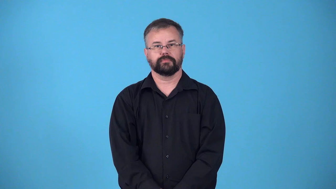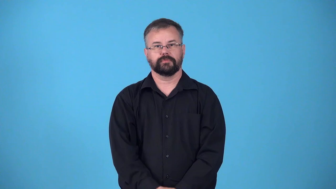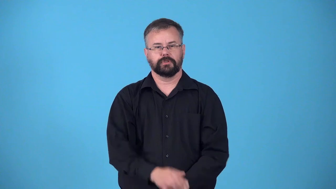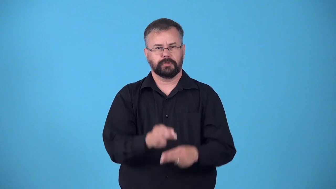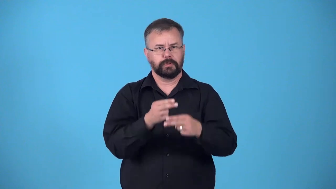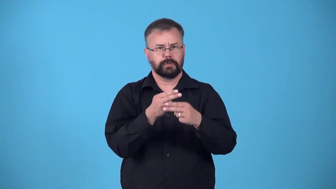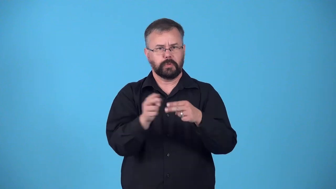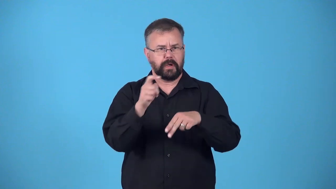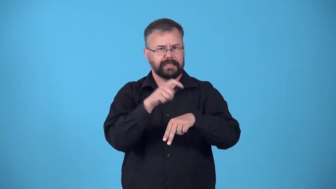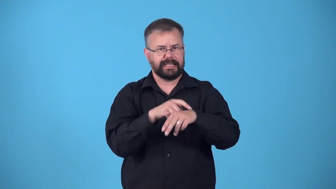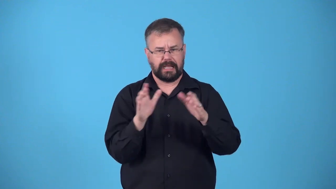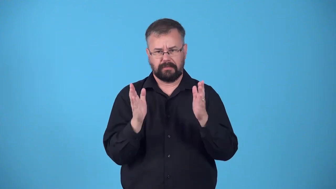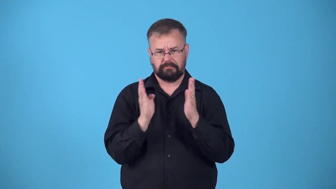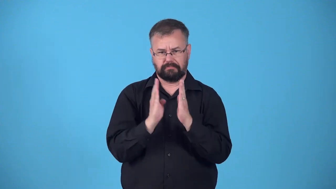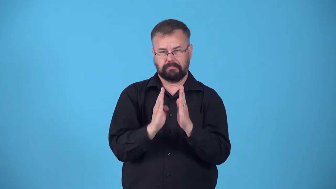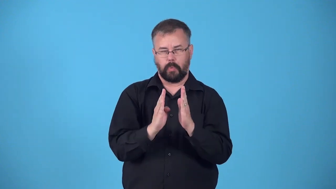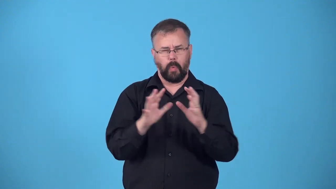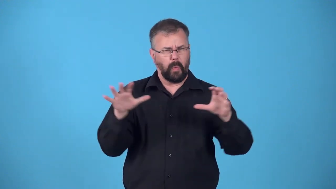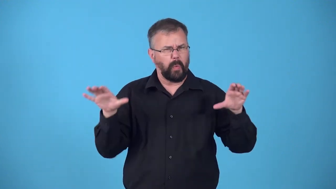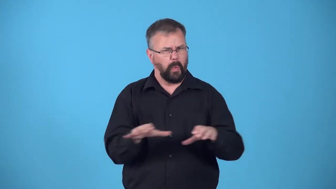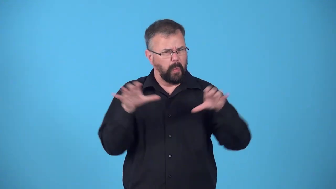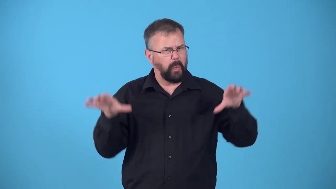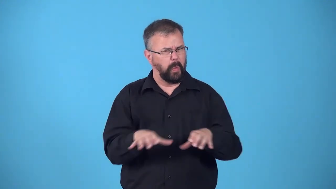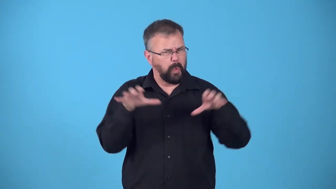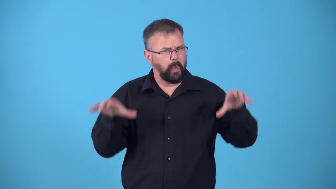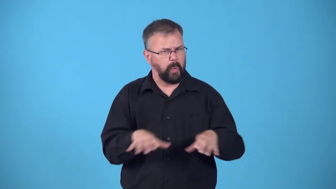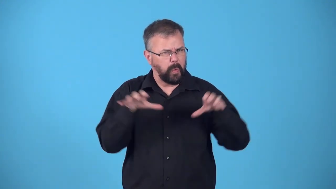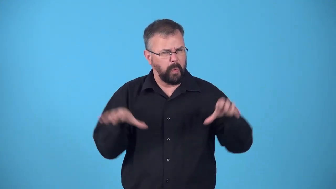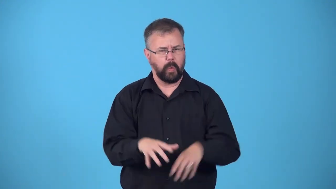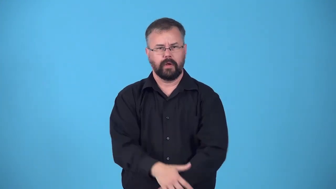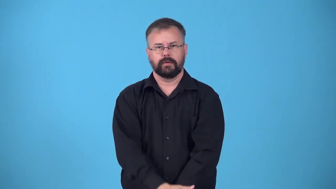flurry of activity